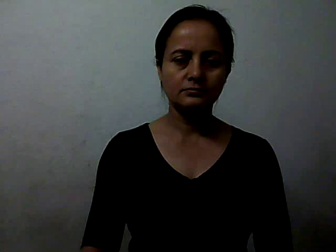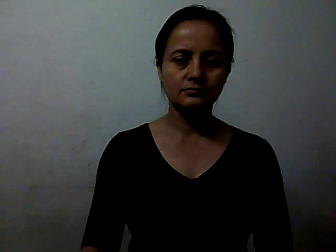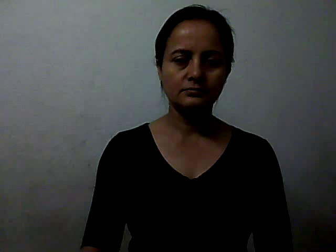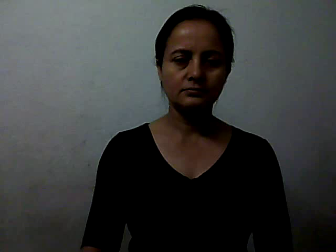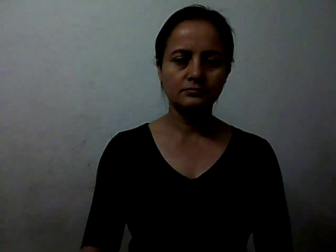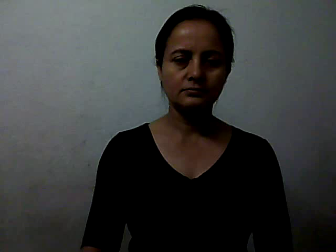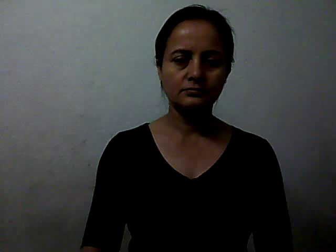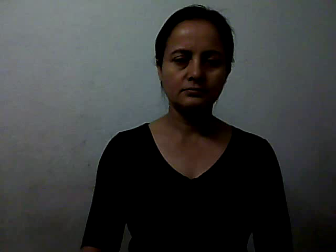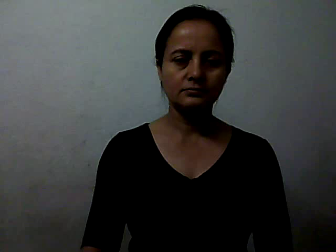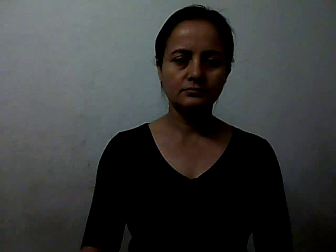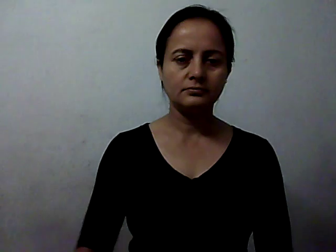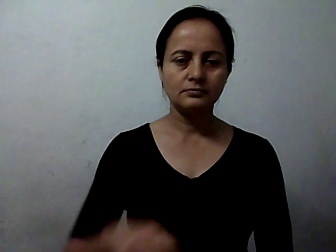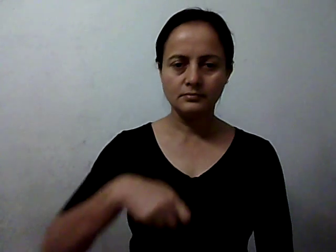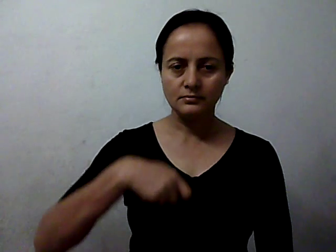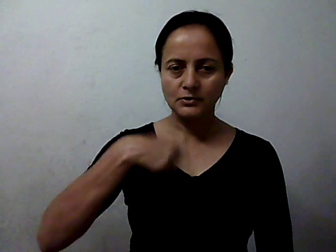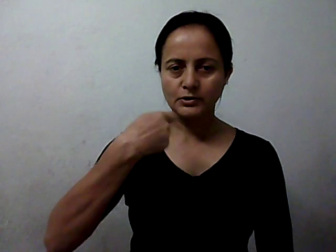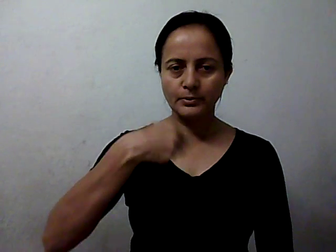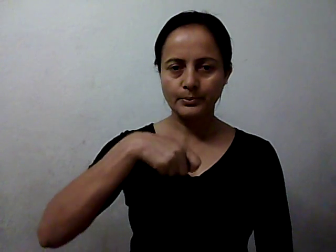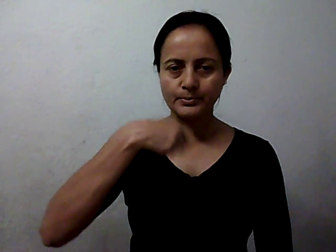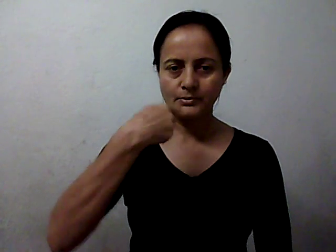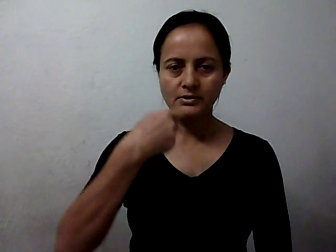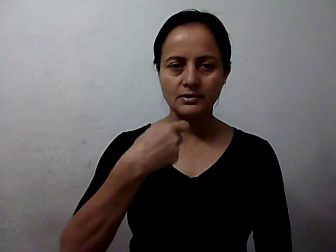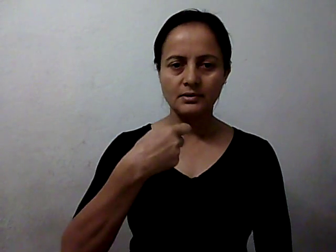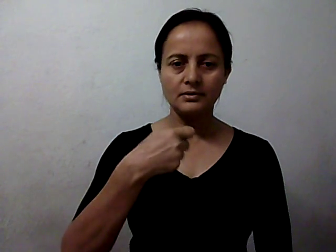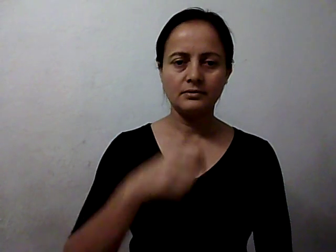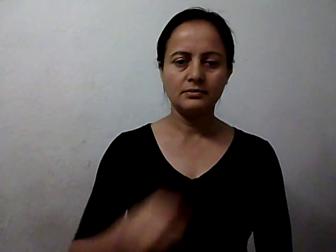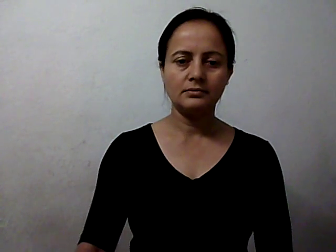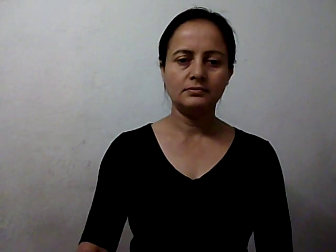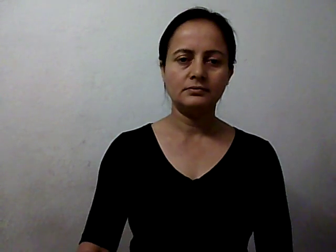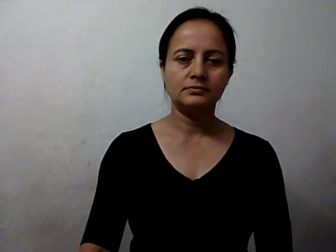spoon